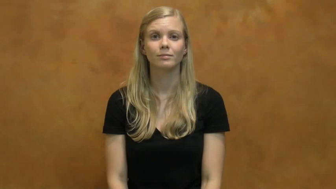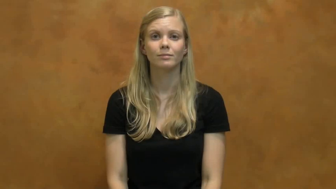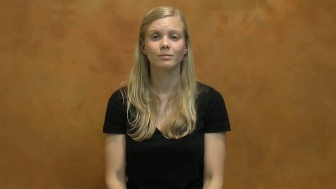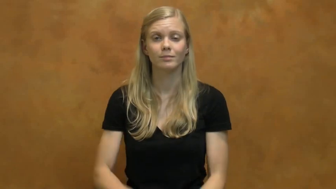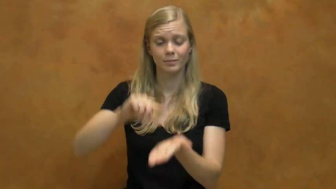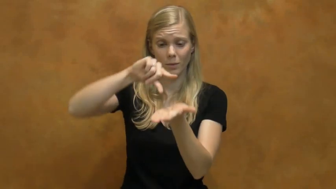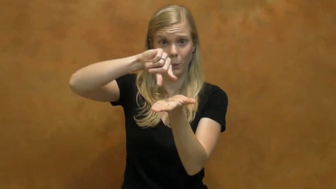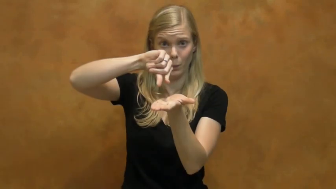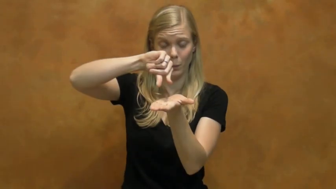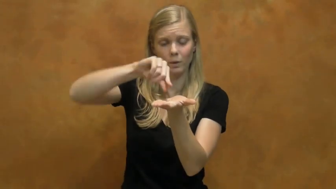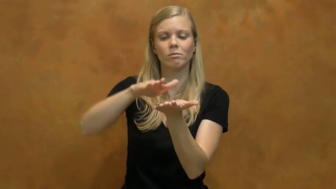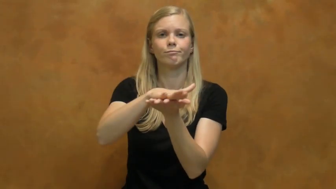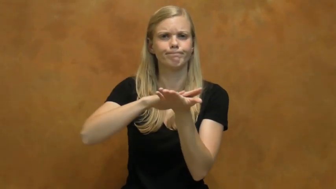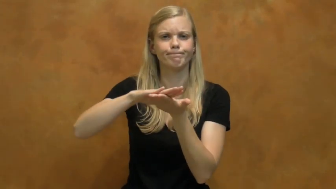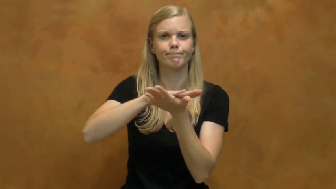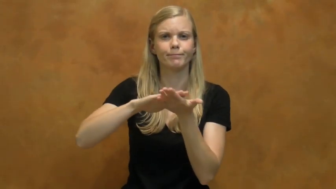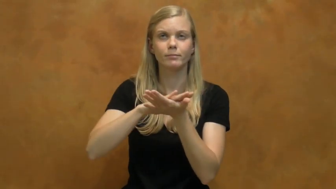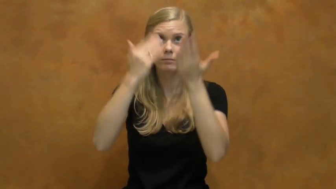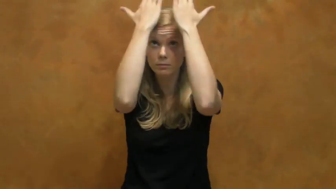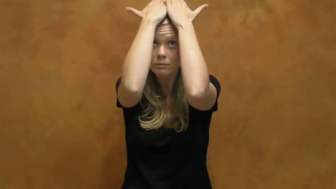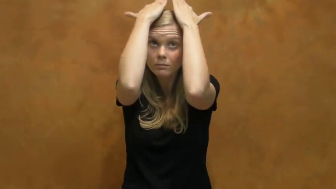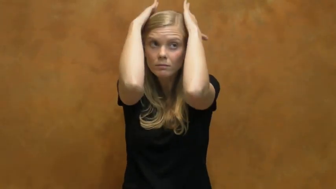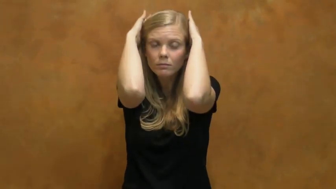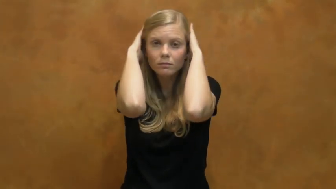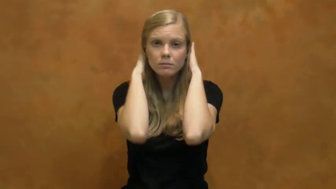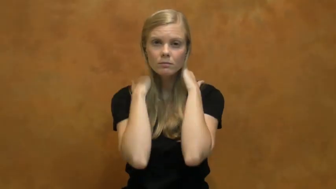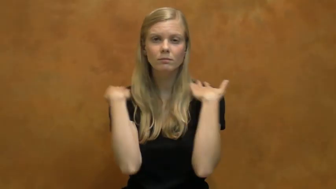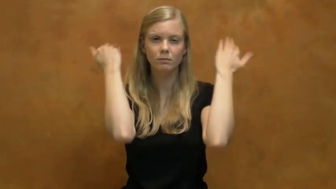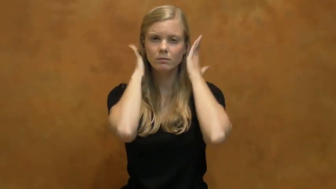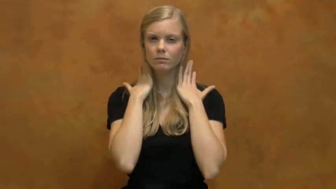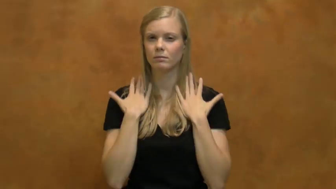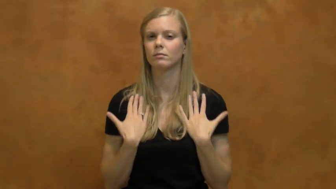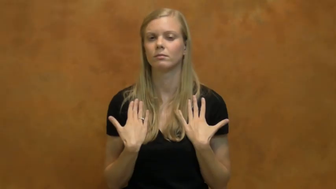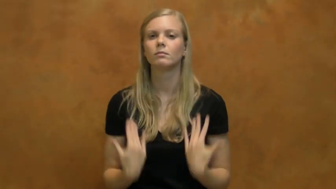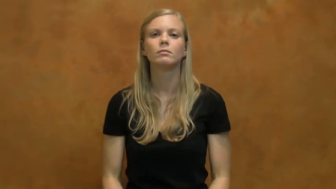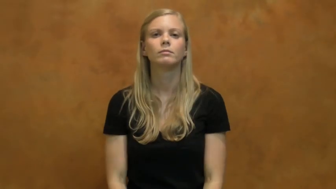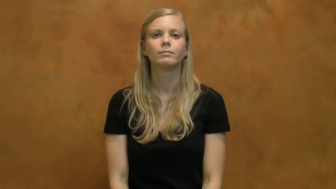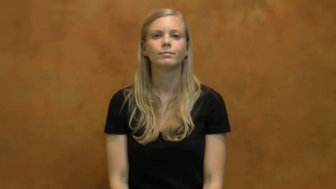serum